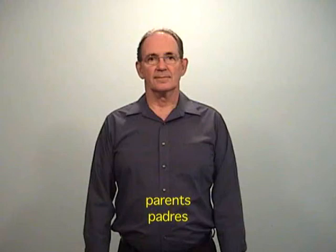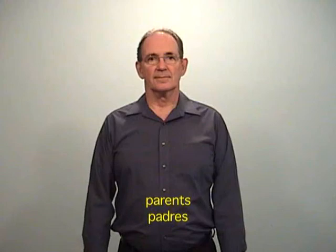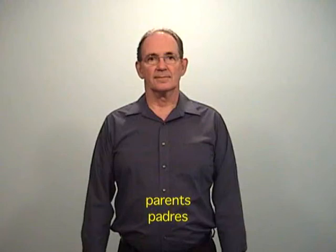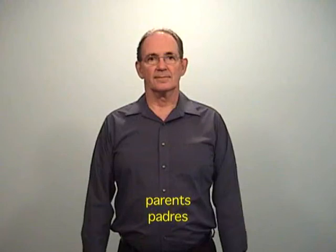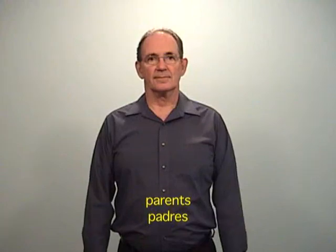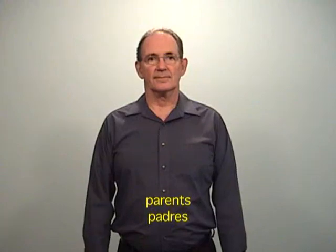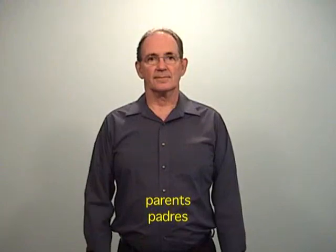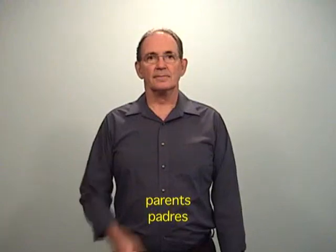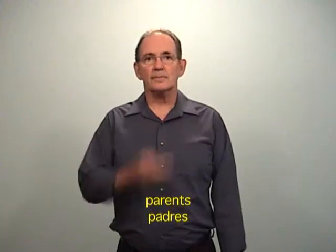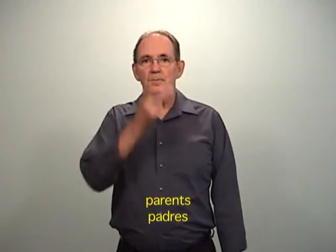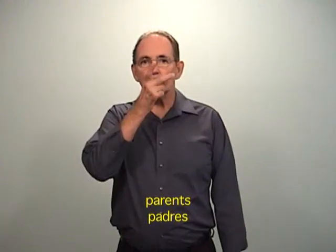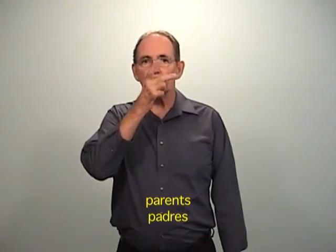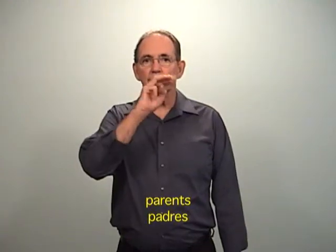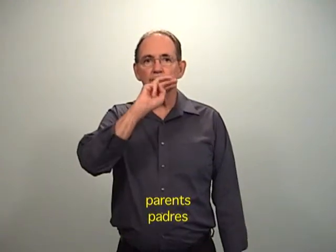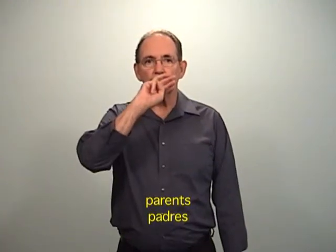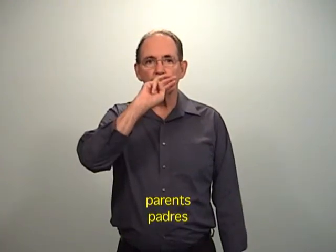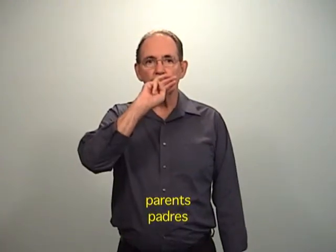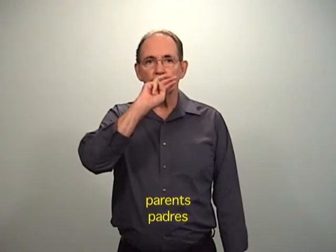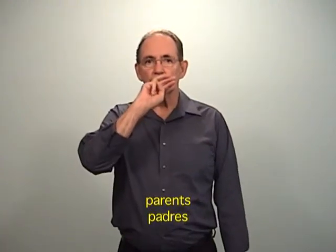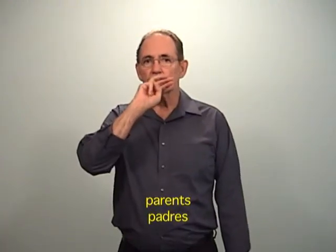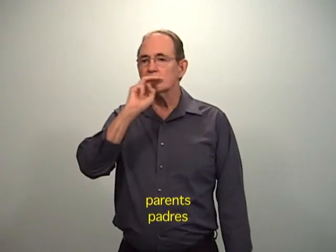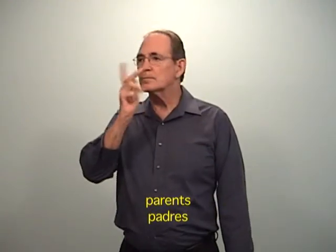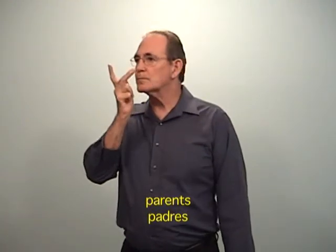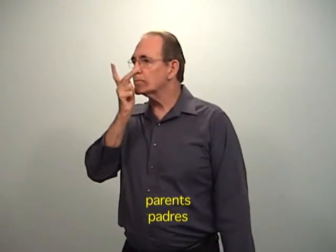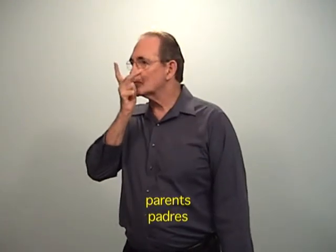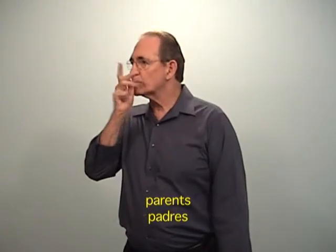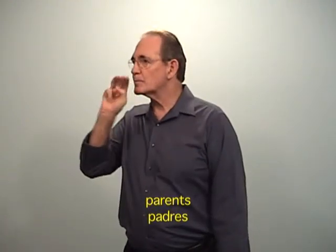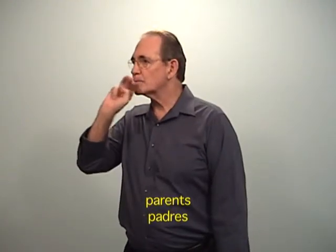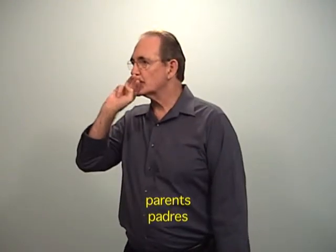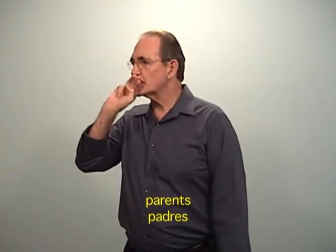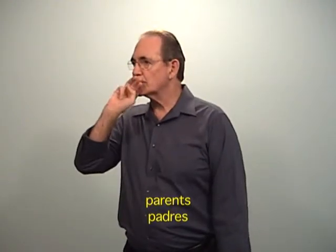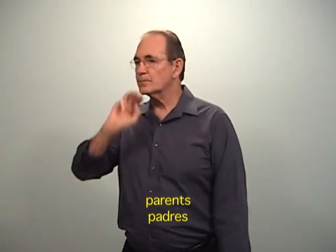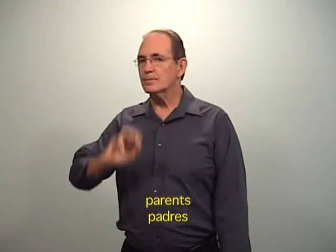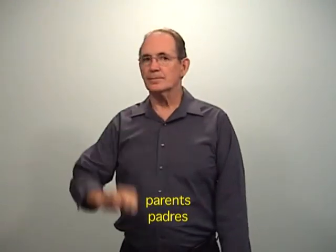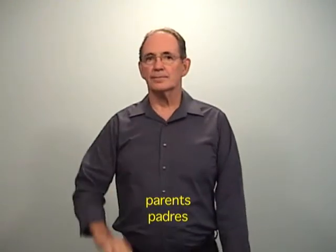Parents